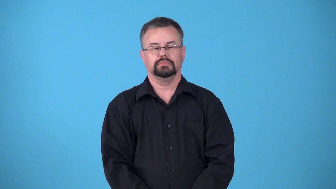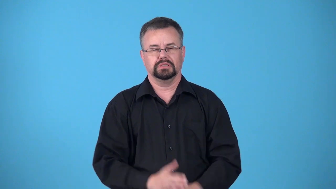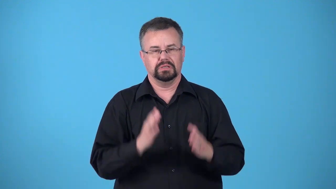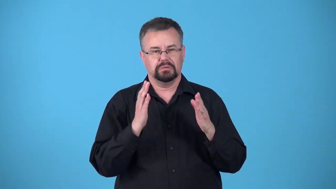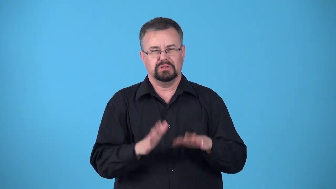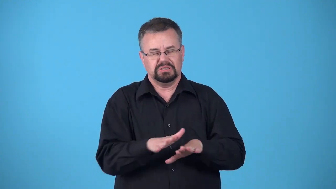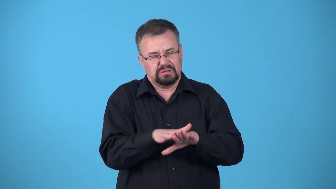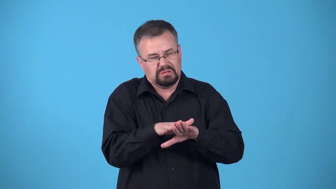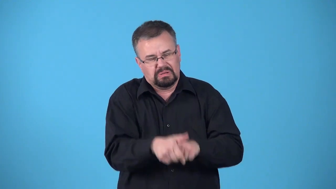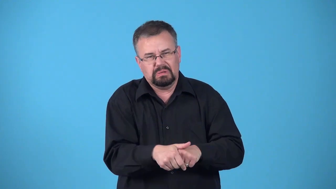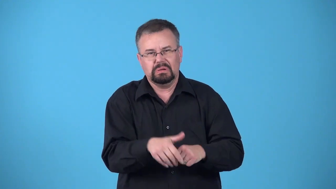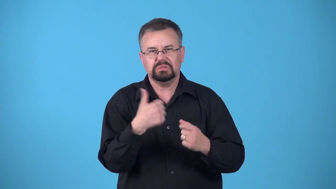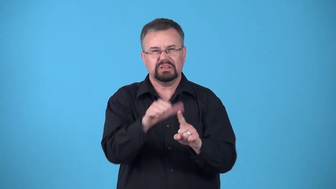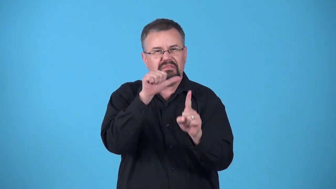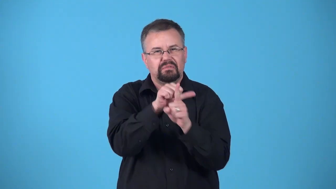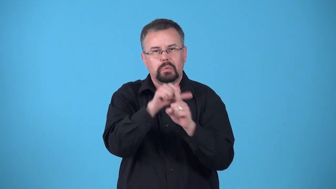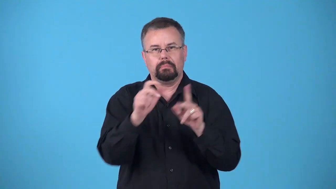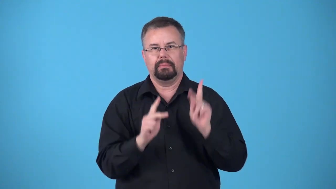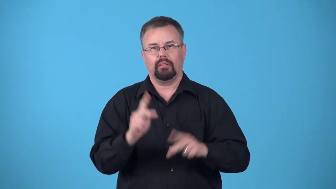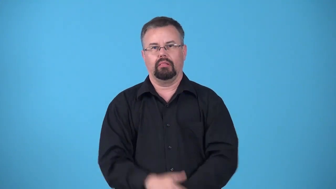sail under false colours